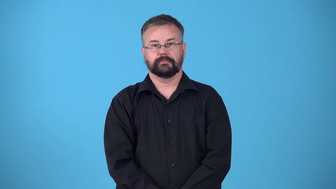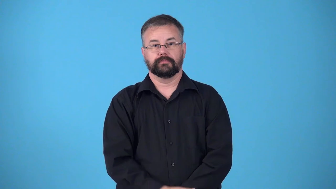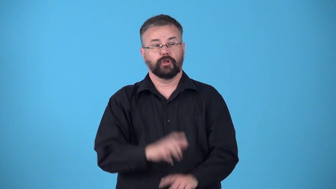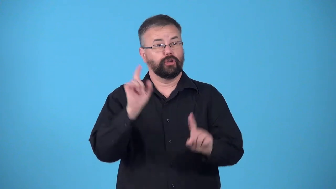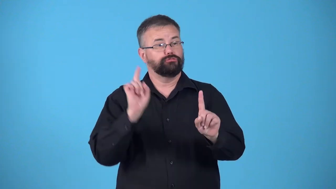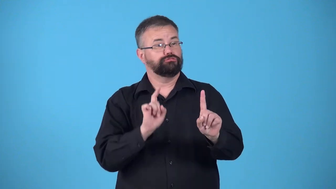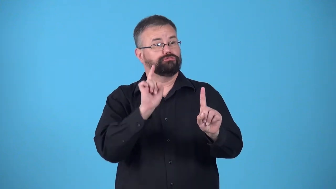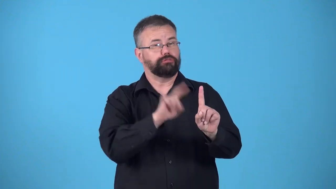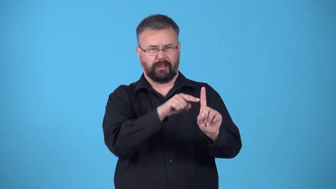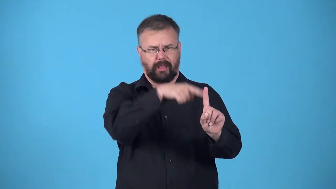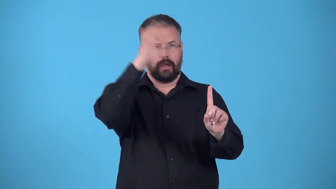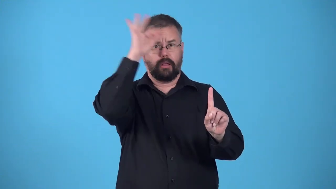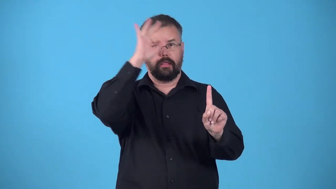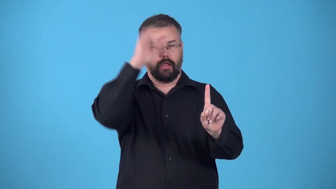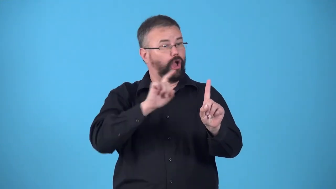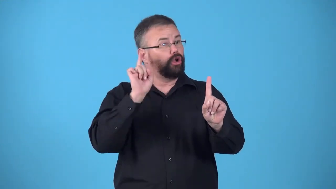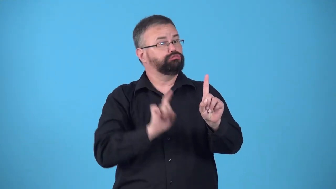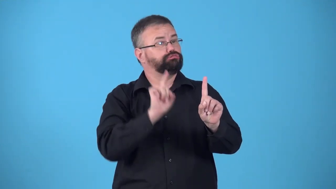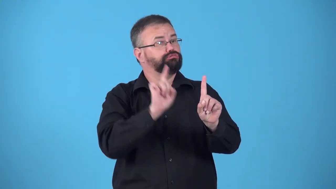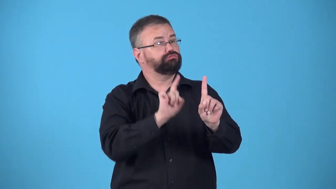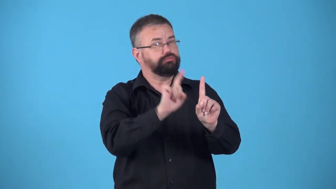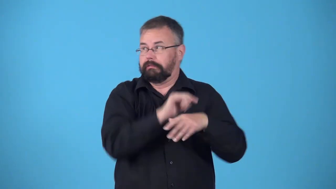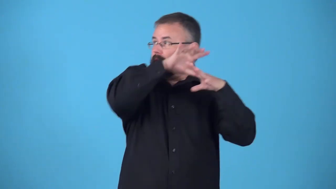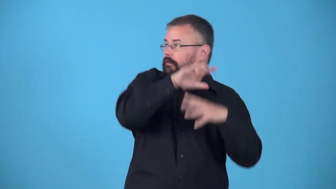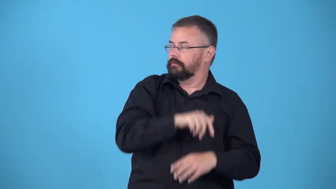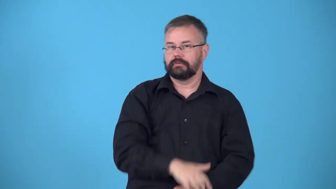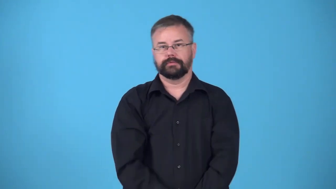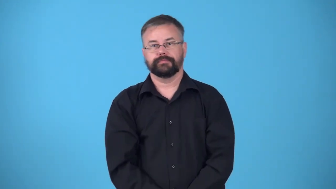creep up,creep up on, sneak up, sneak up on, run up on, move in on